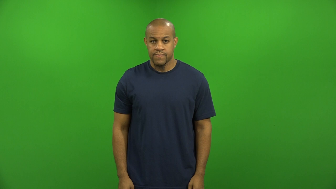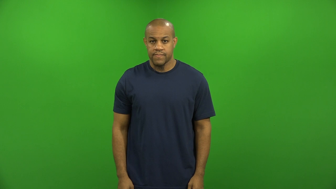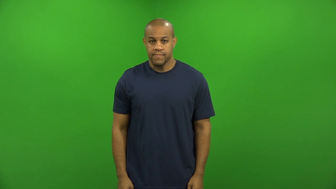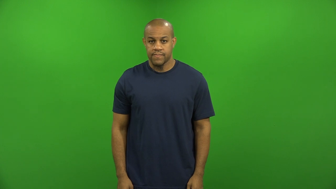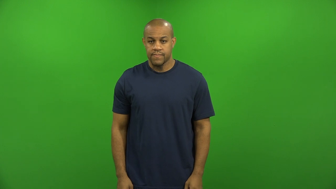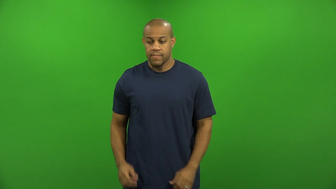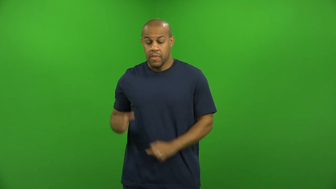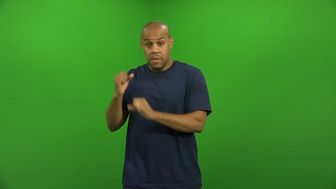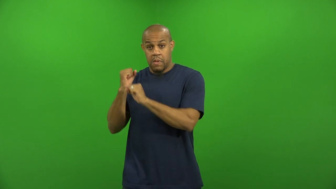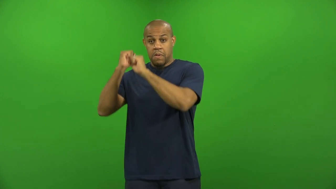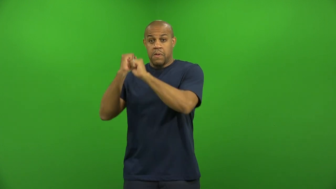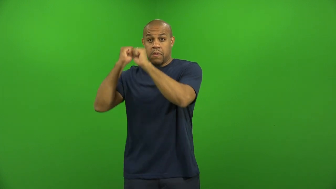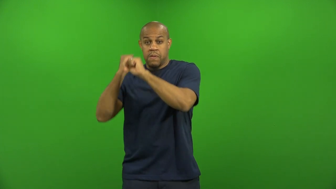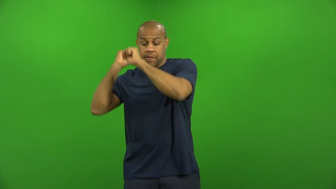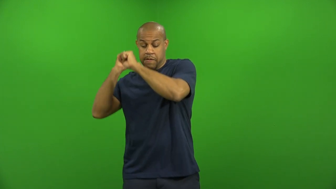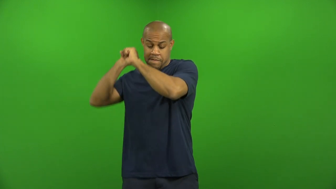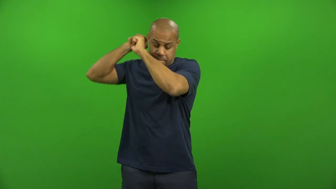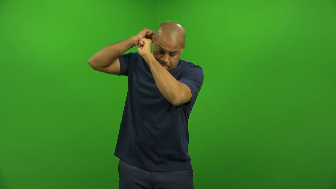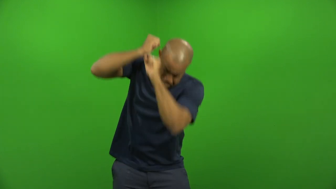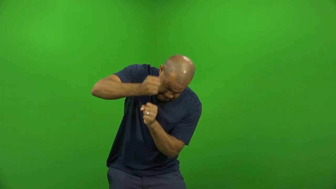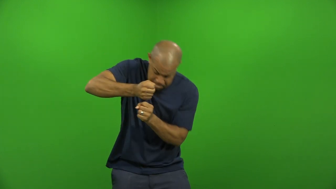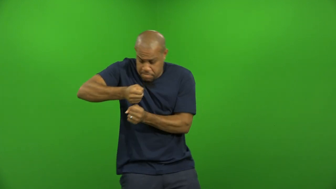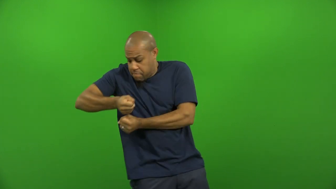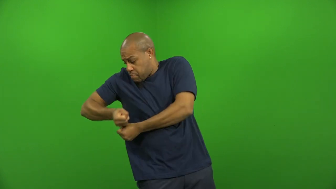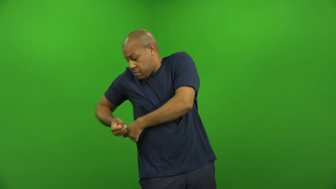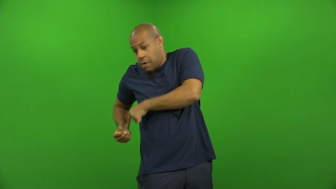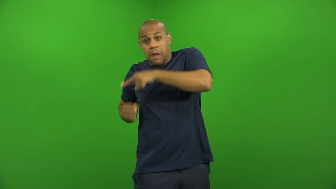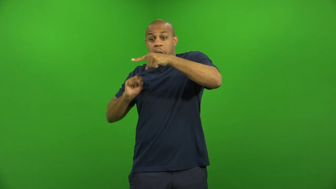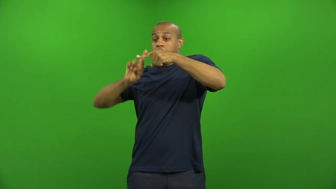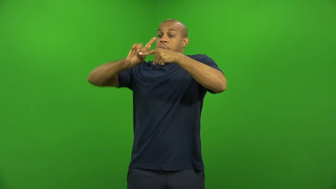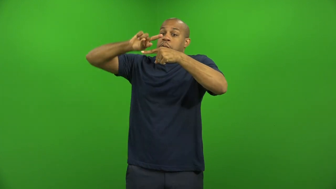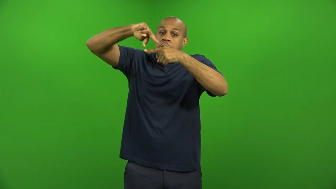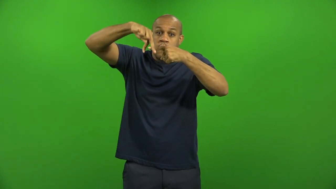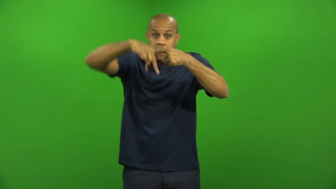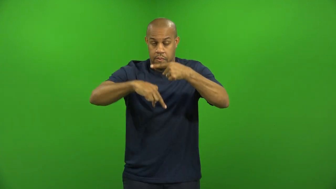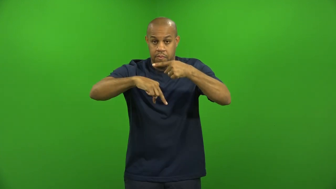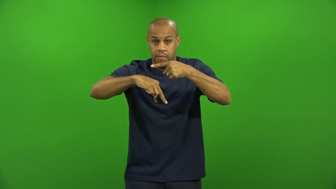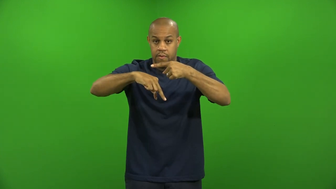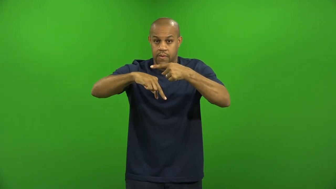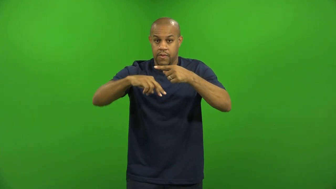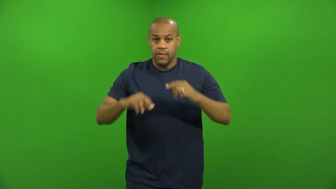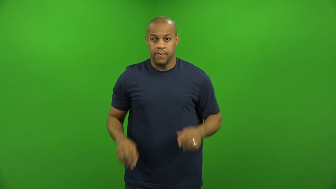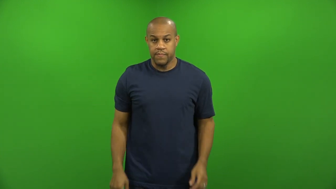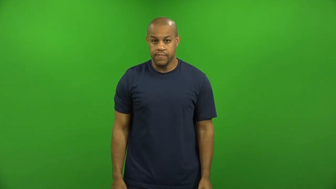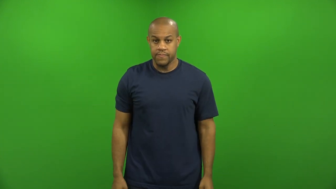Polevault